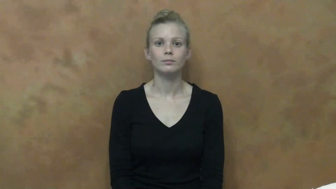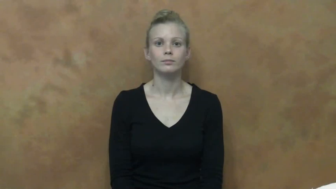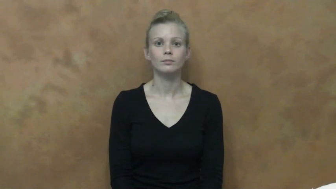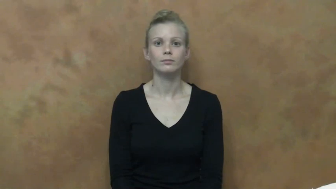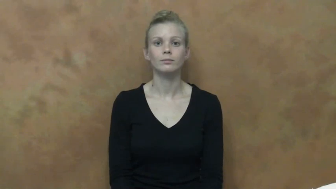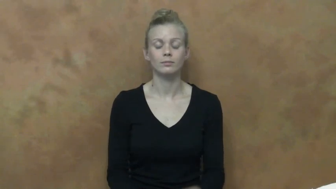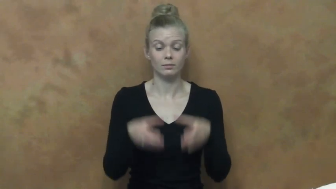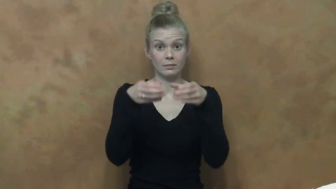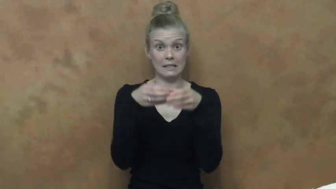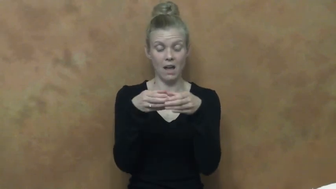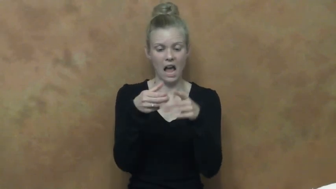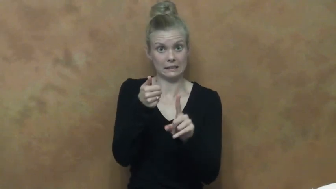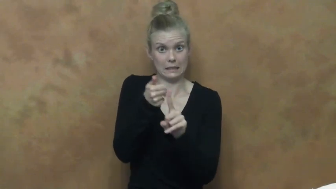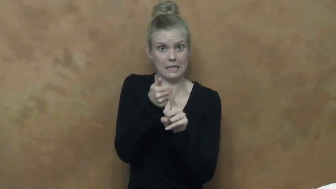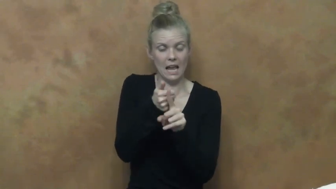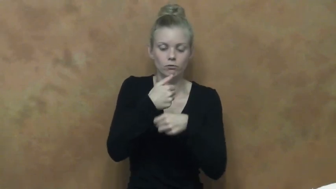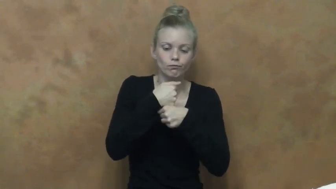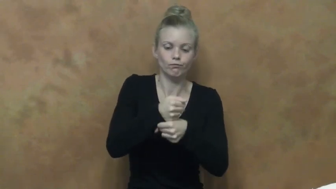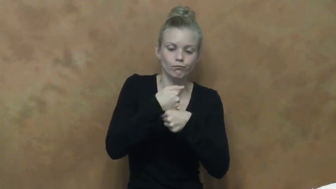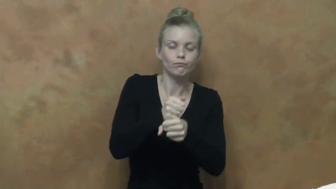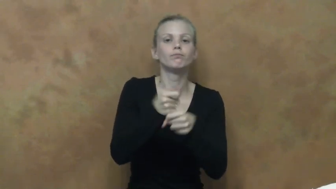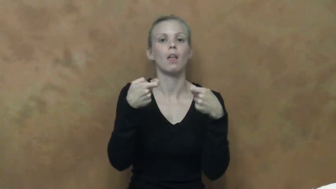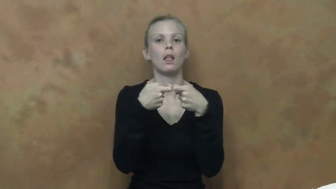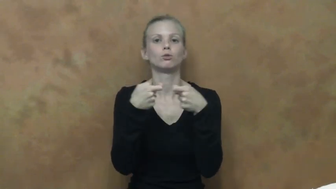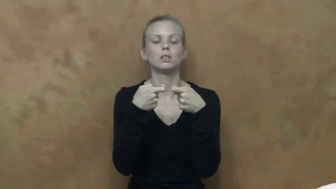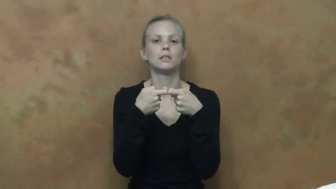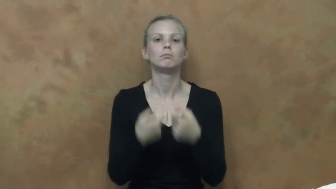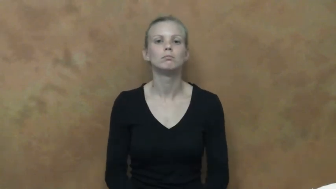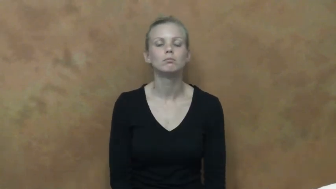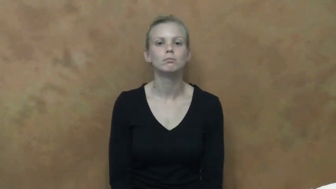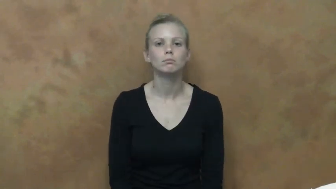battery cell